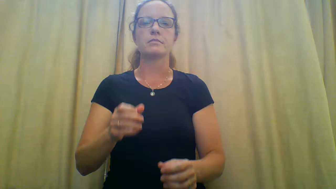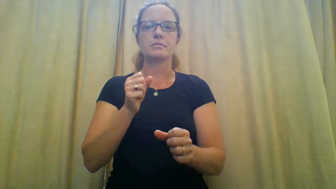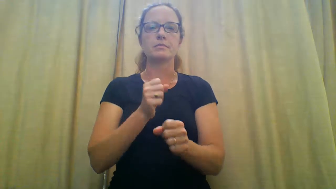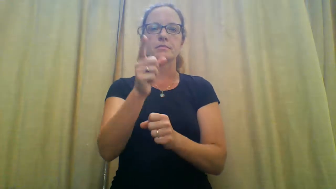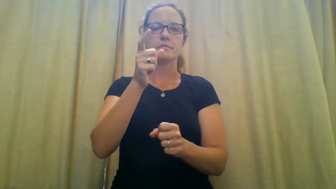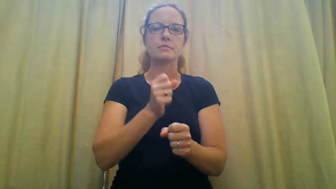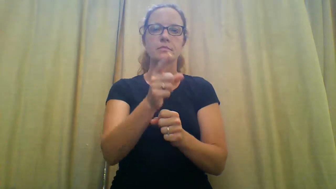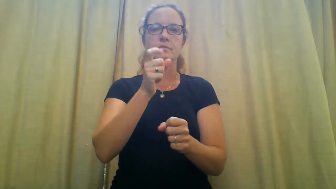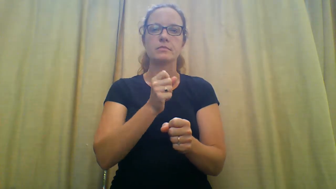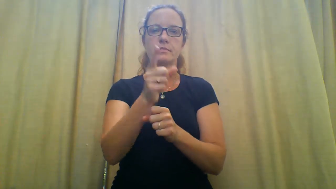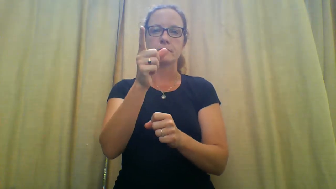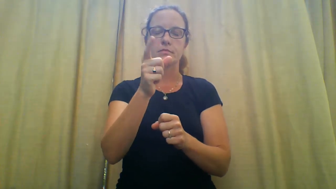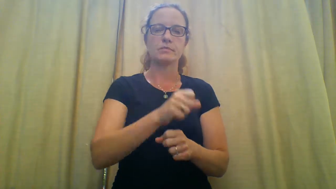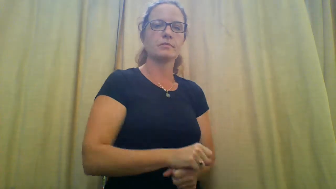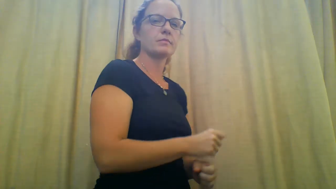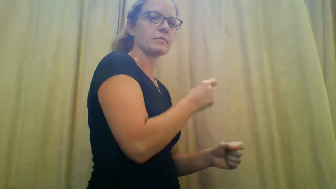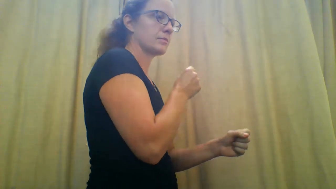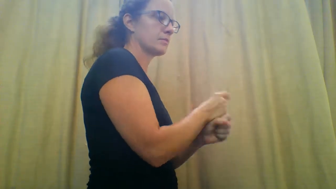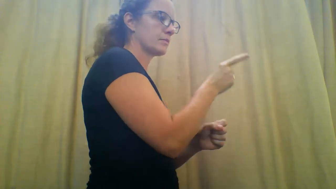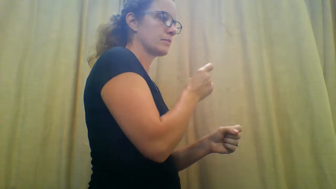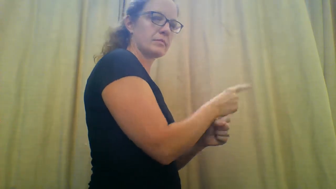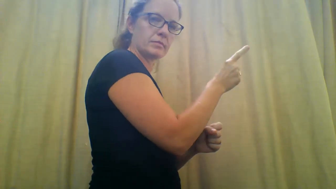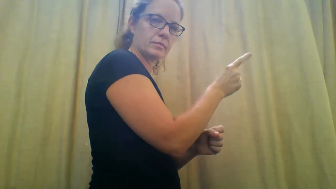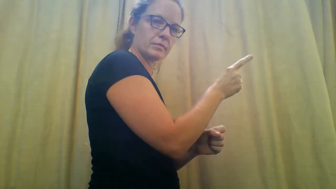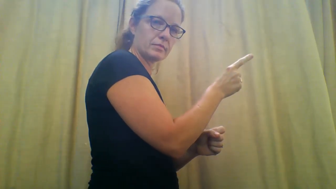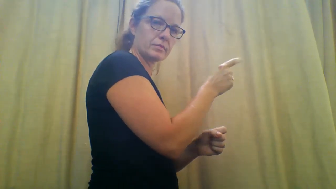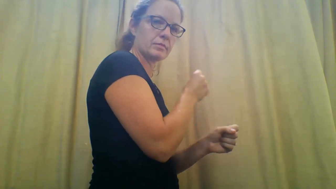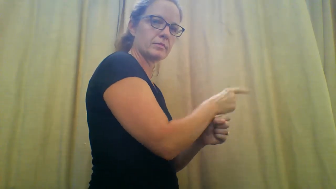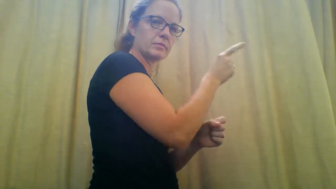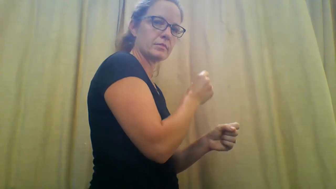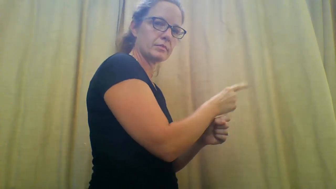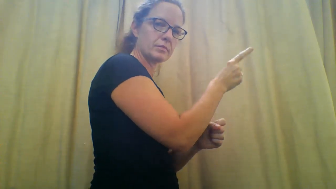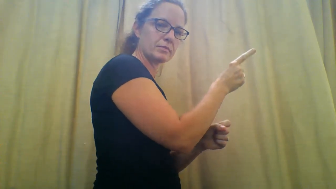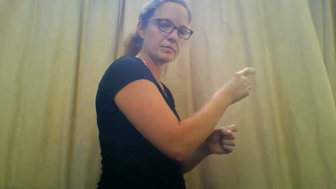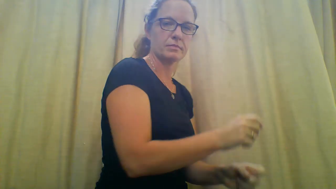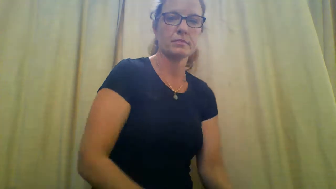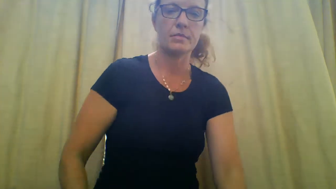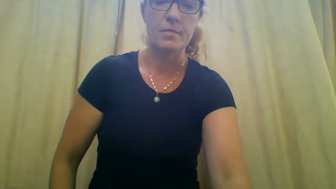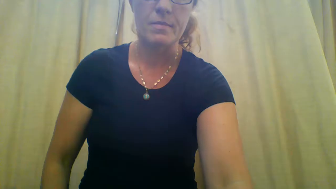Every Year